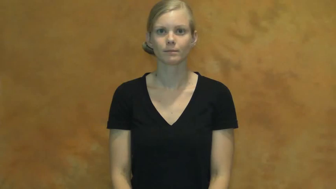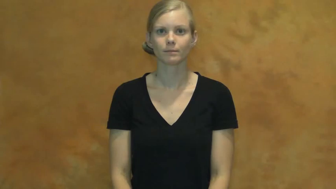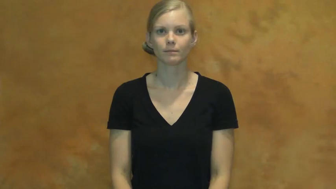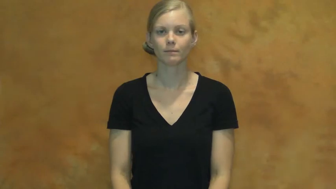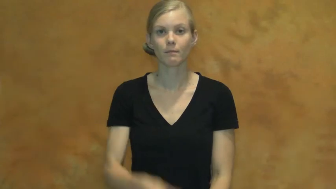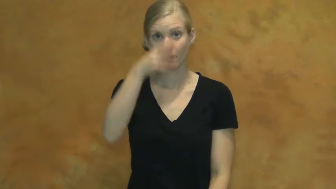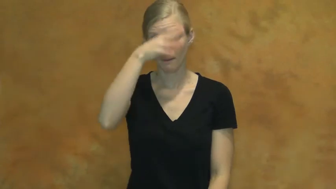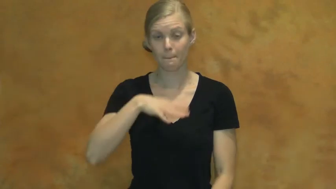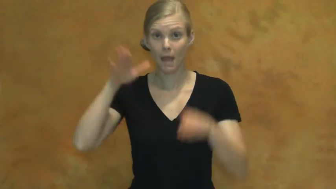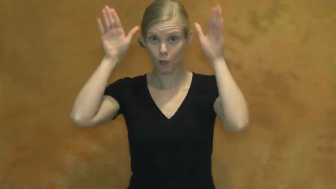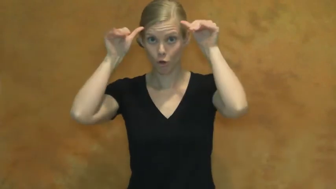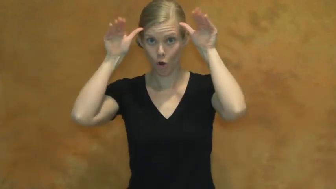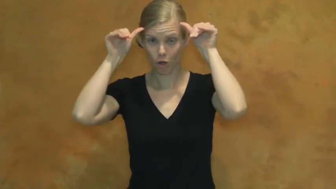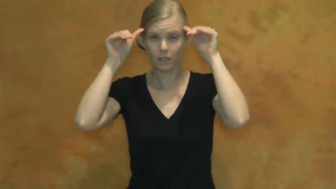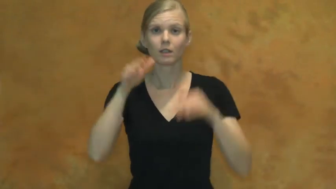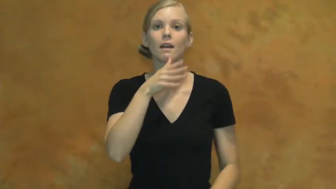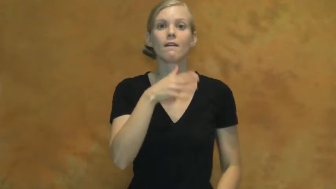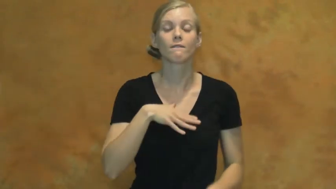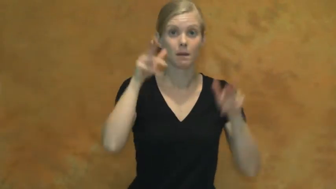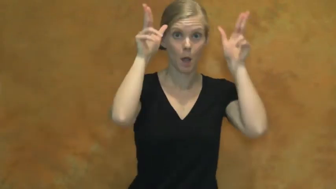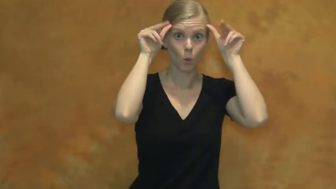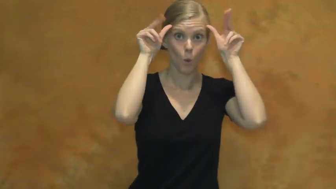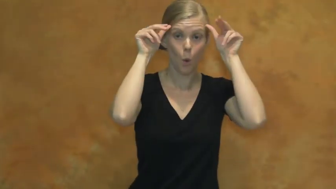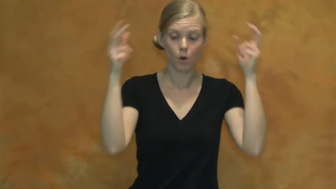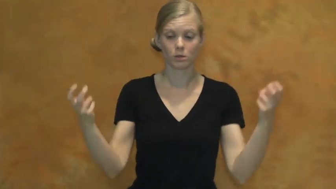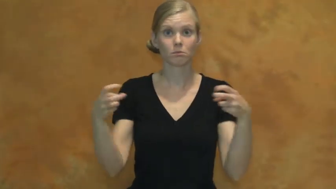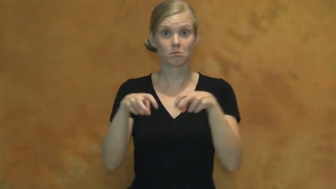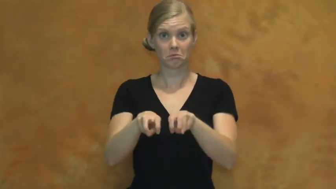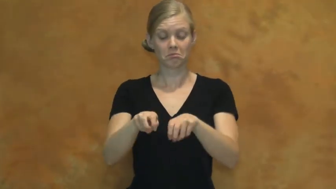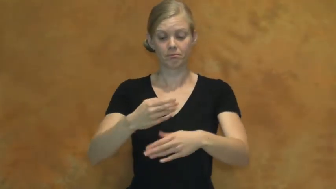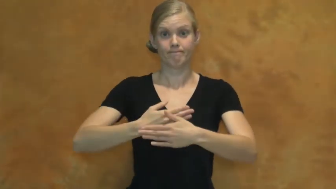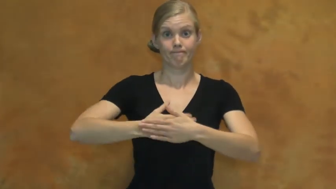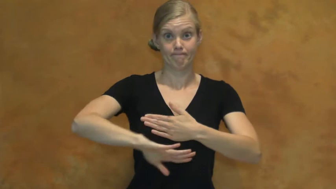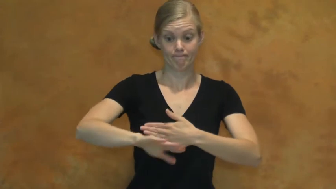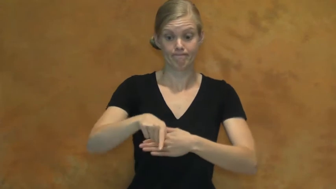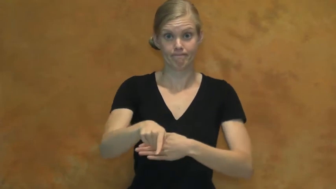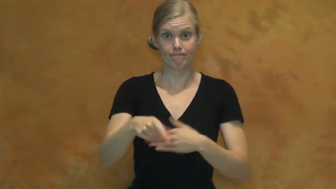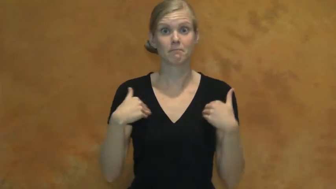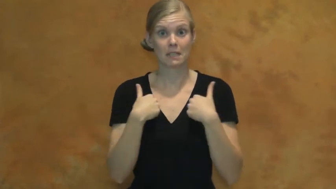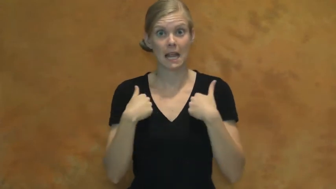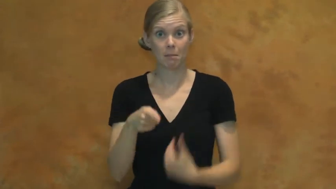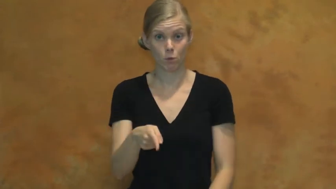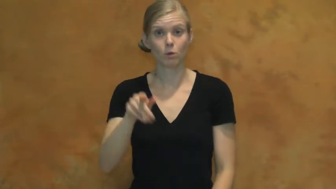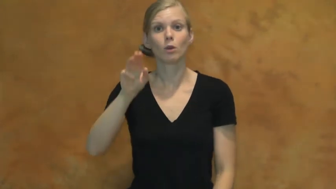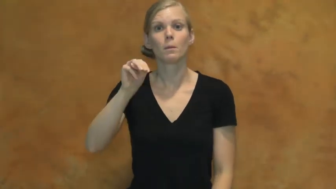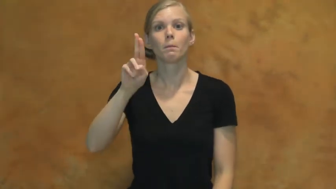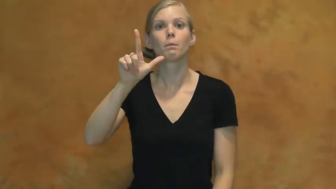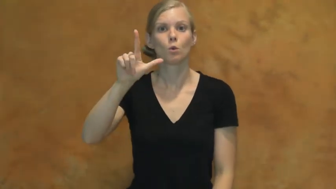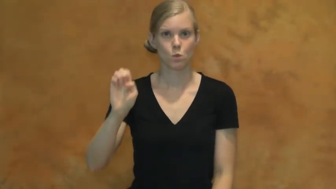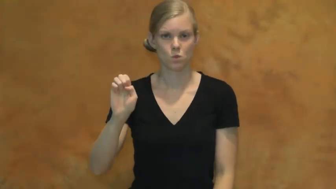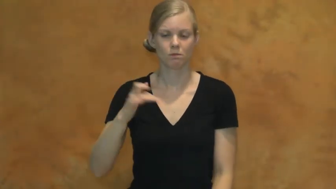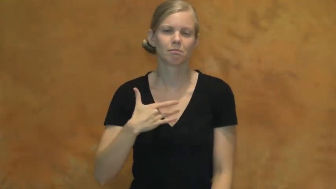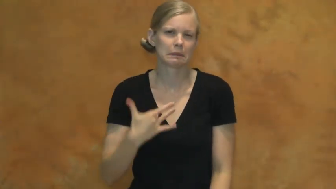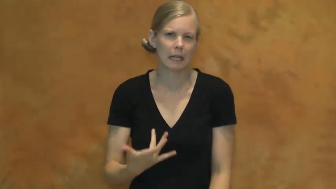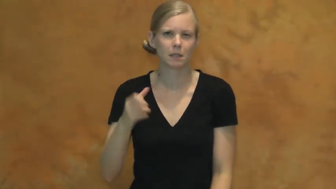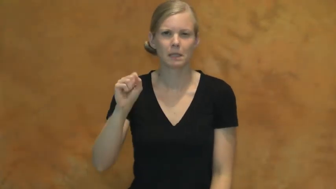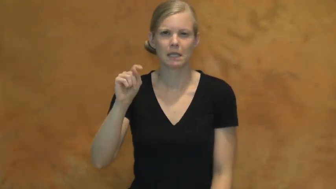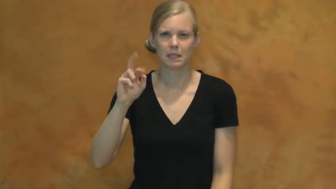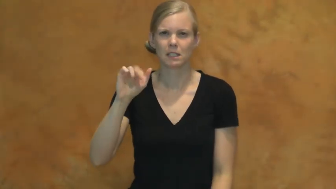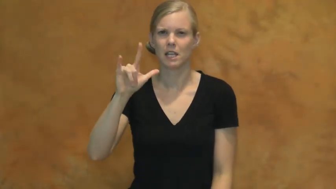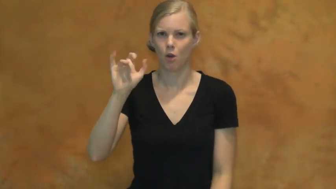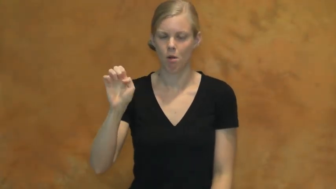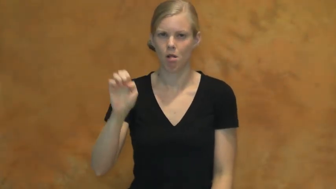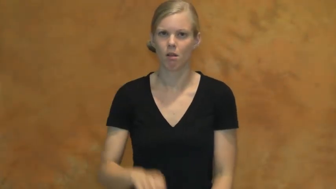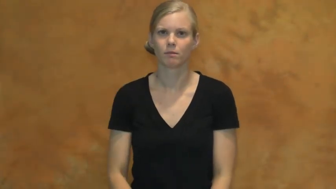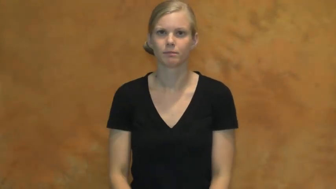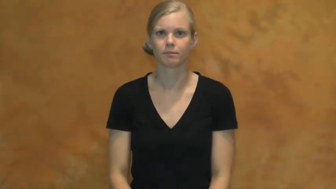mule